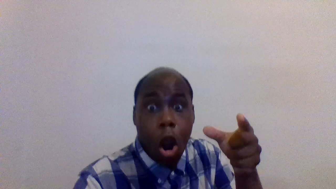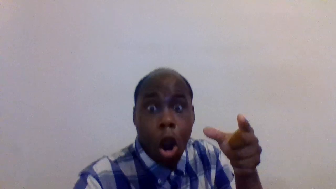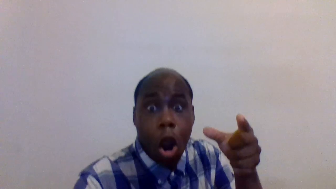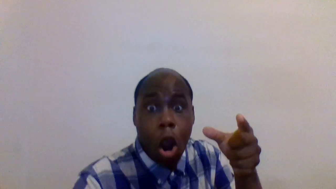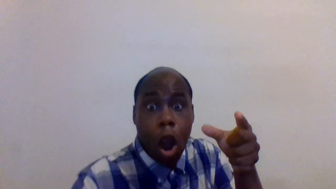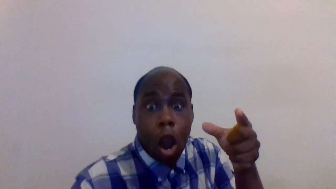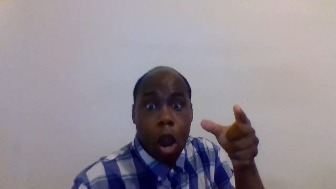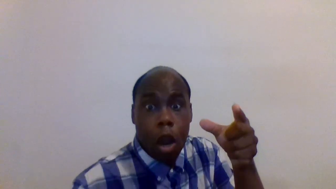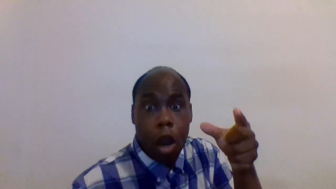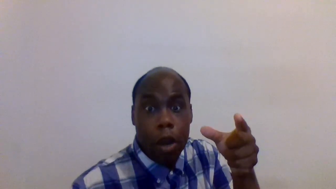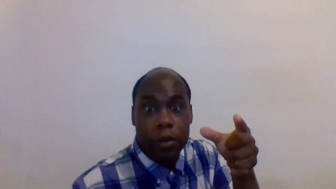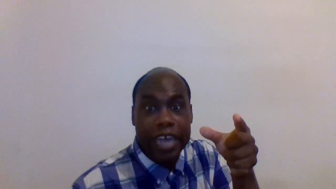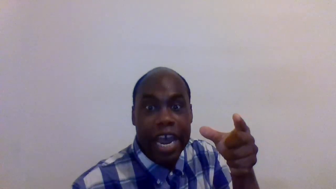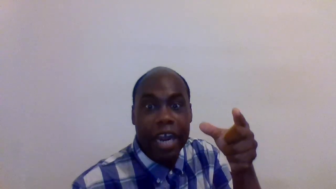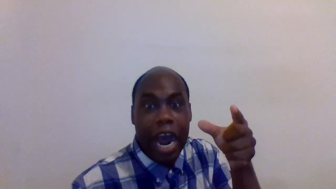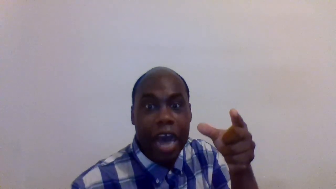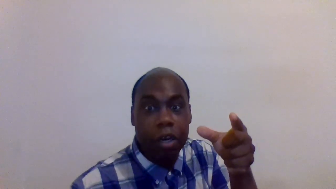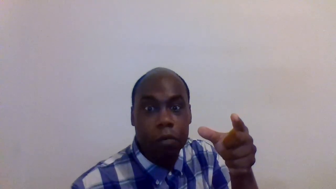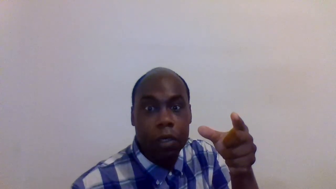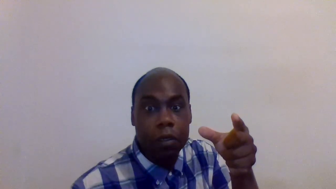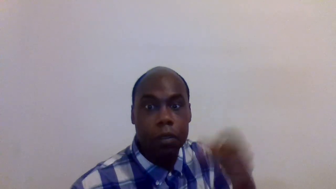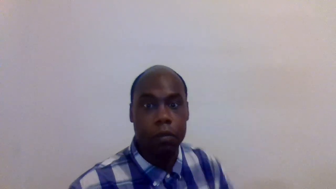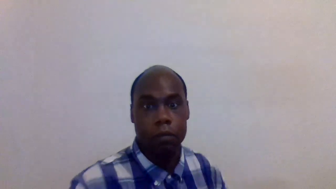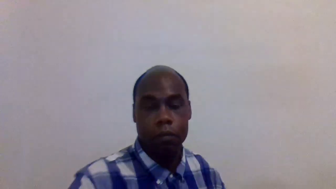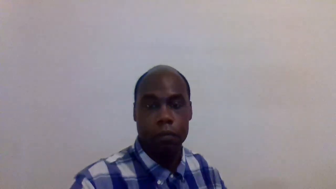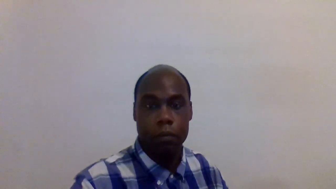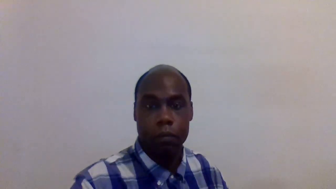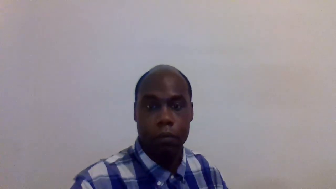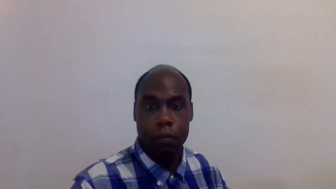Hurricane Autumn